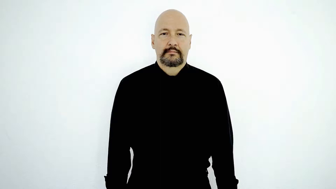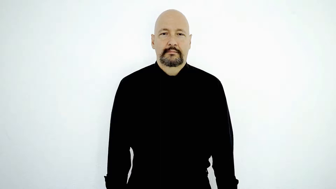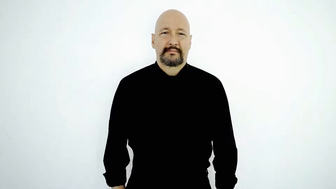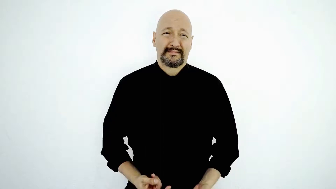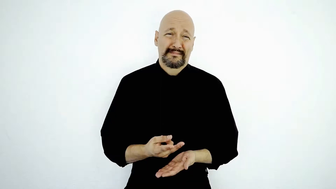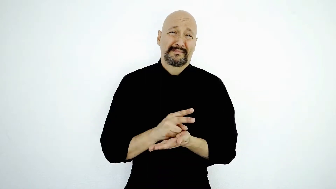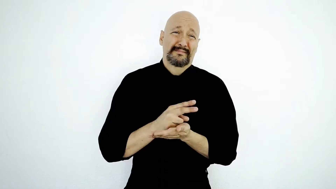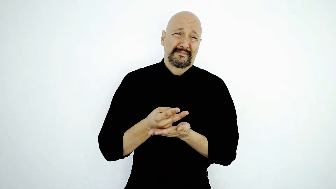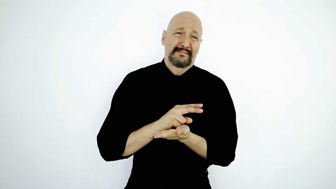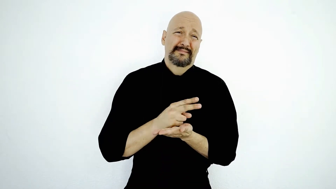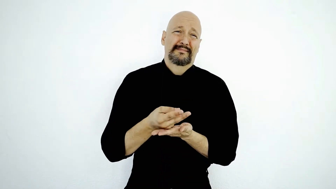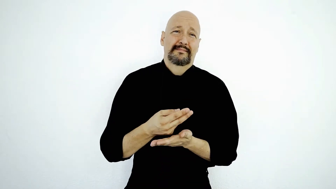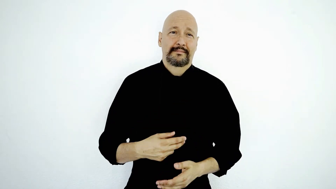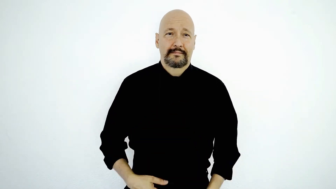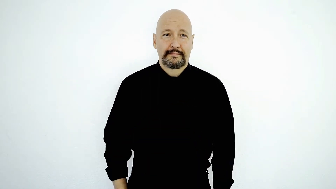CL: V - TOSS AND TURN